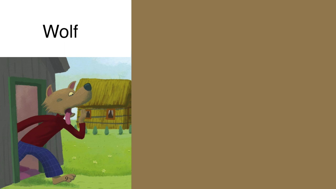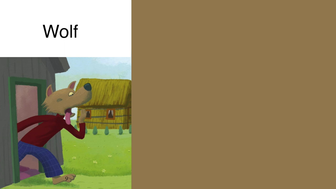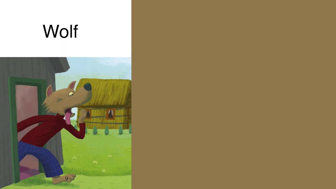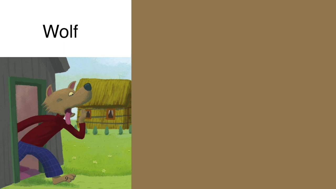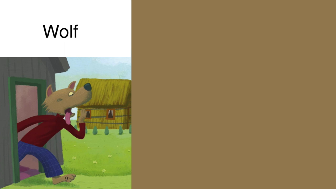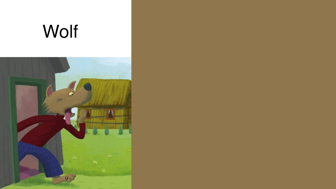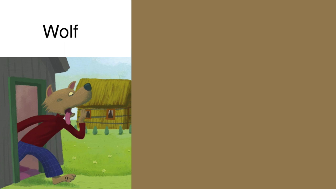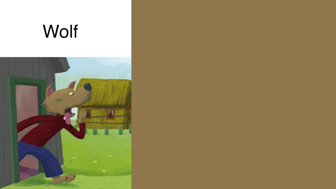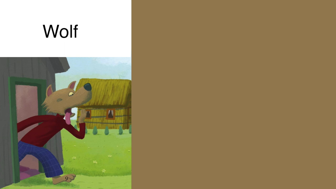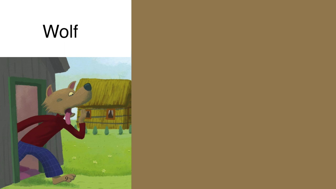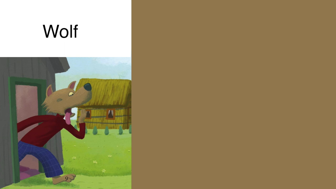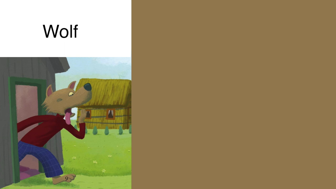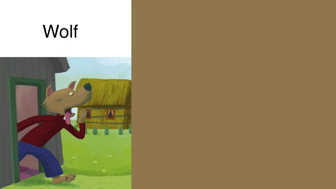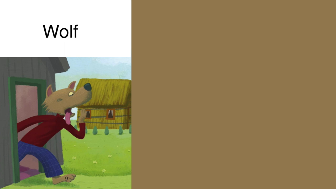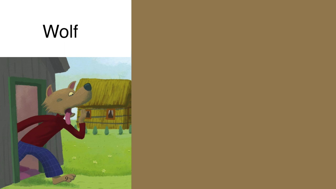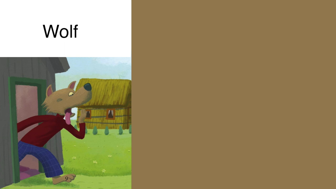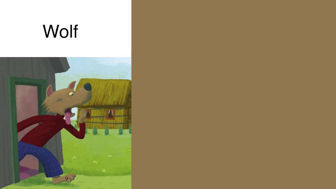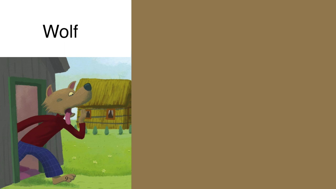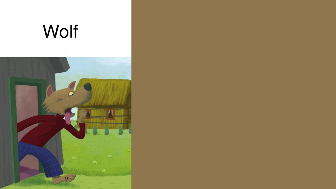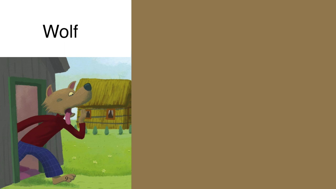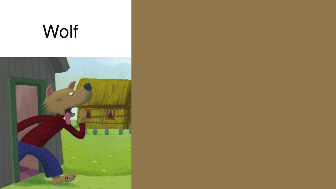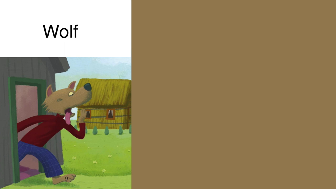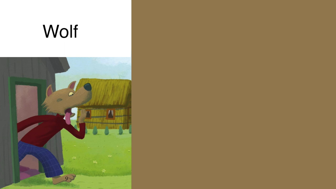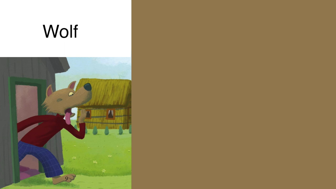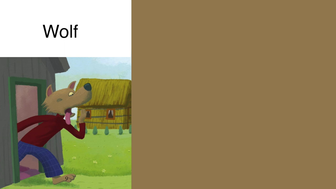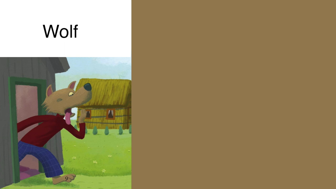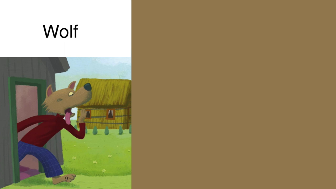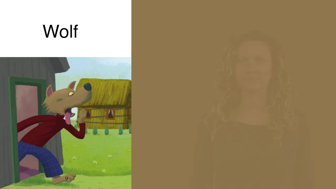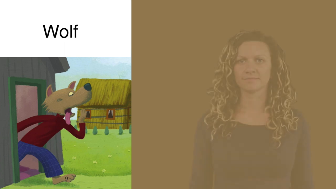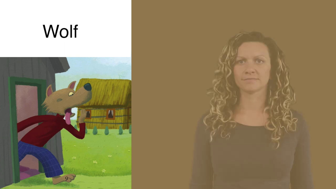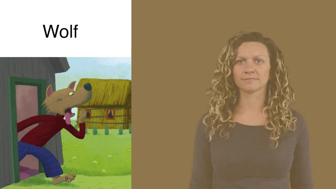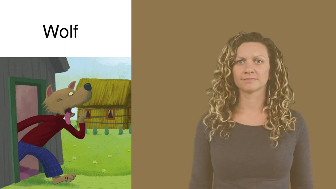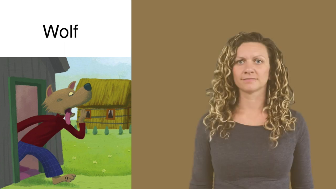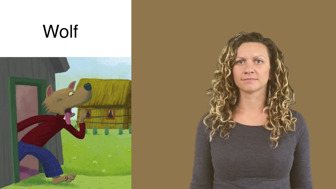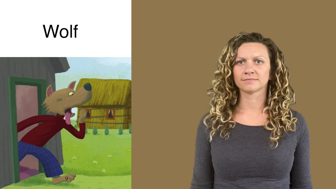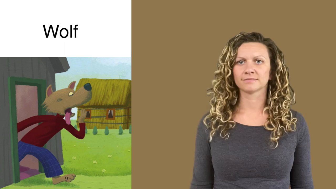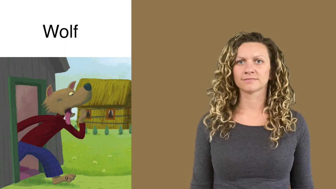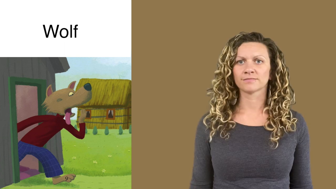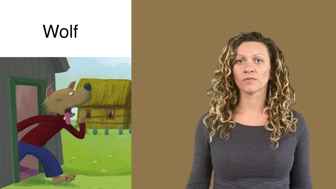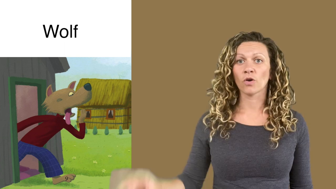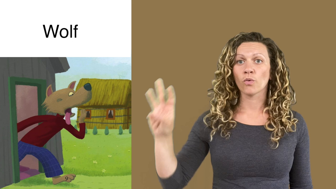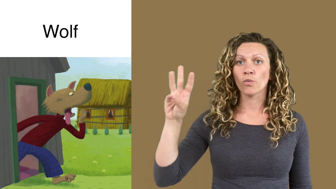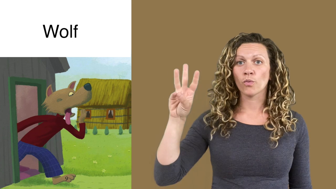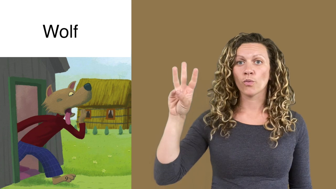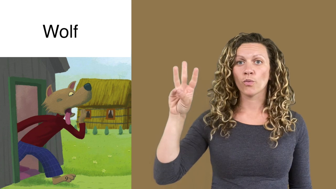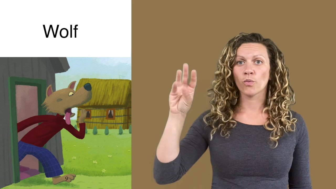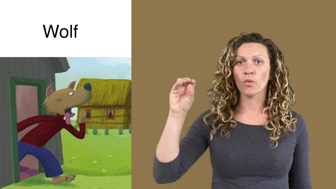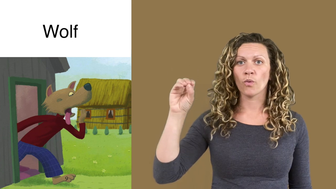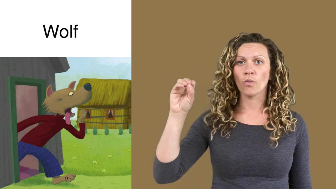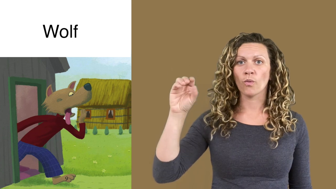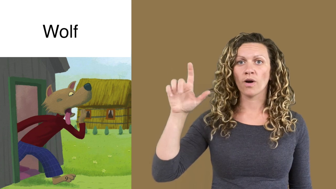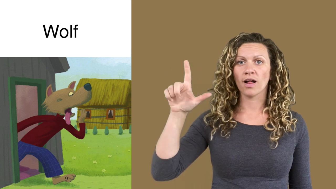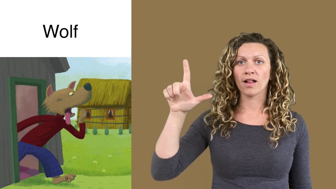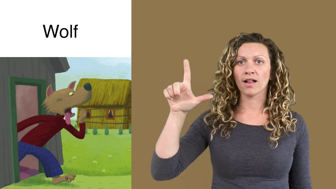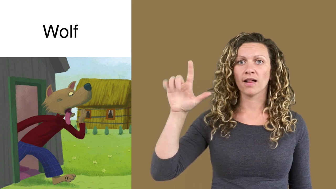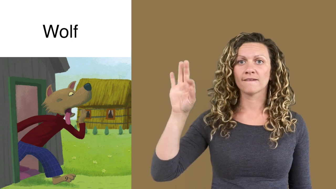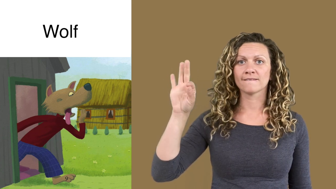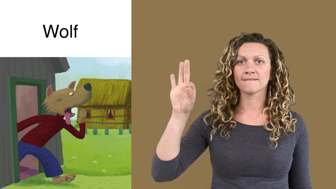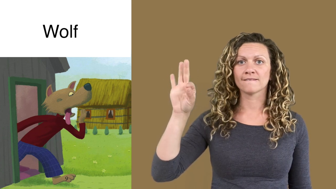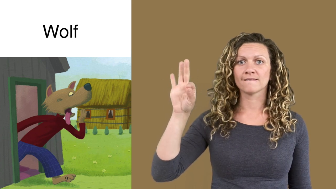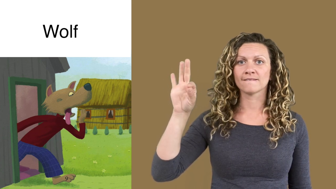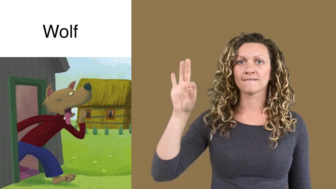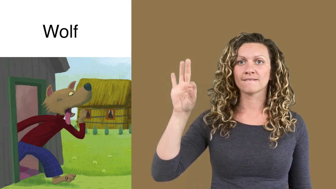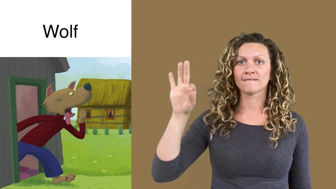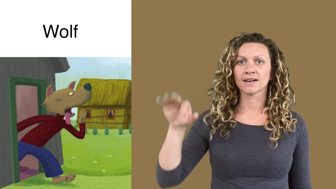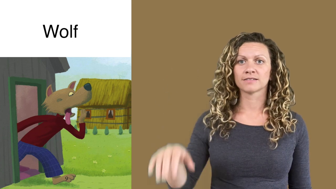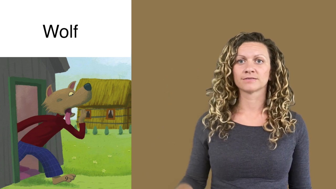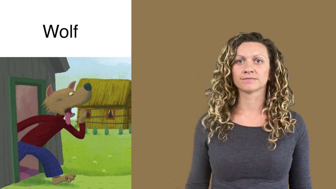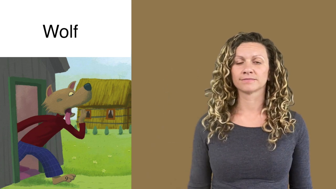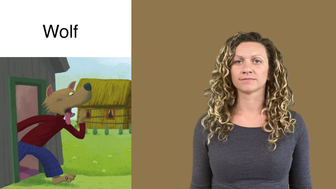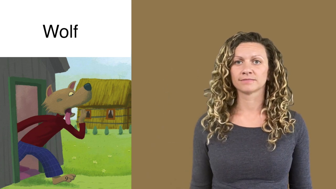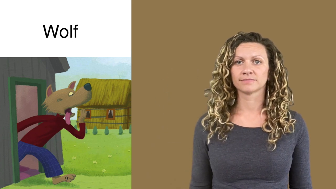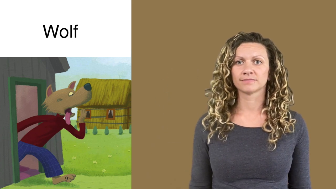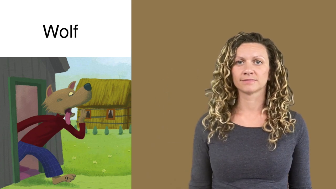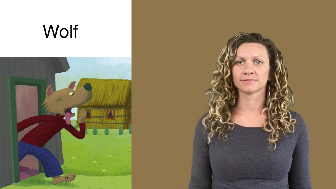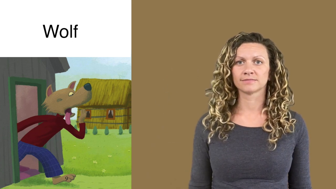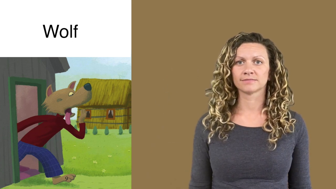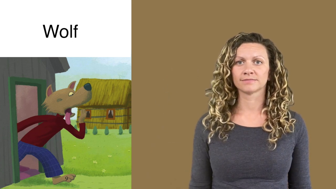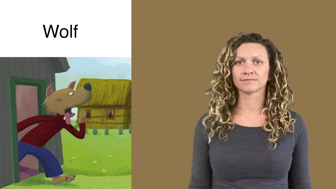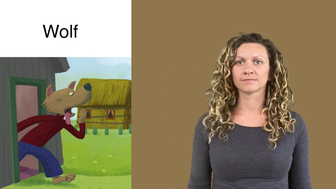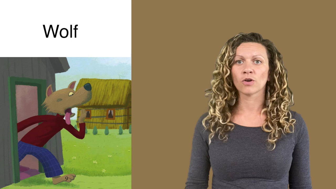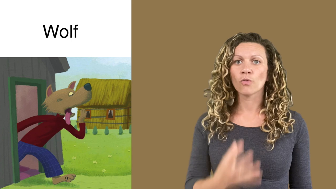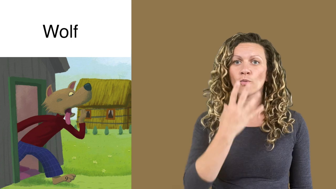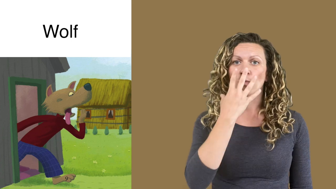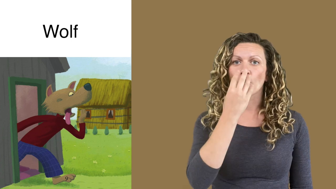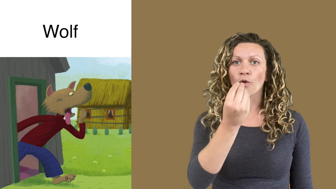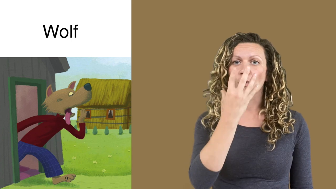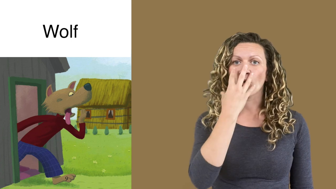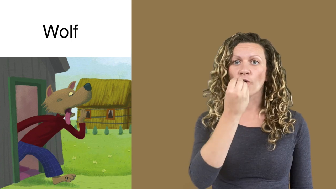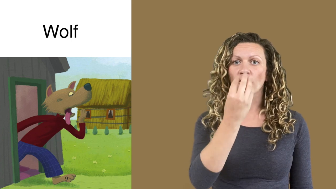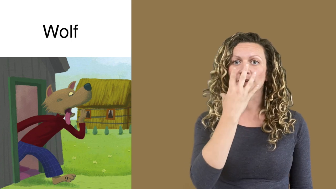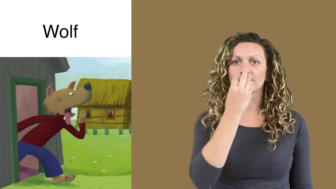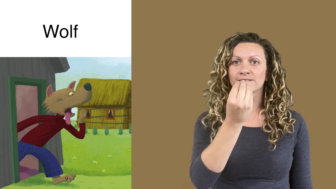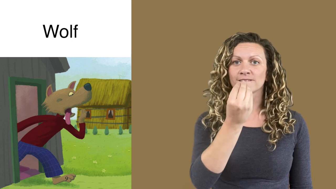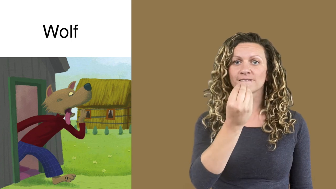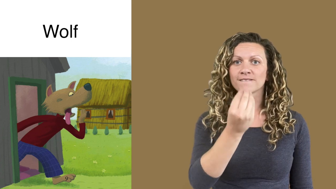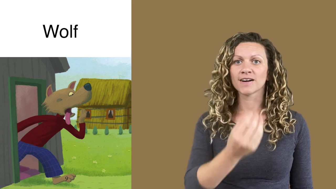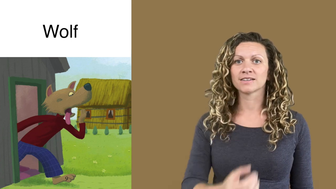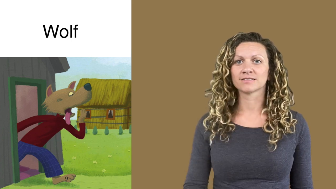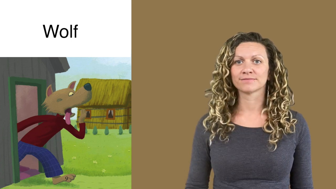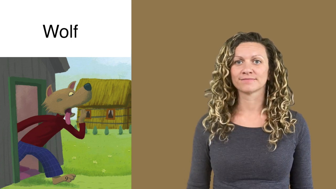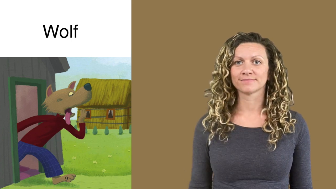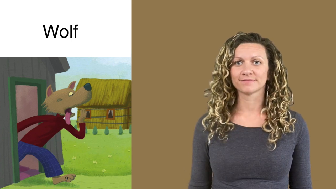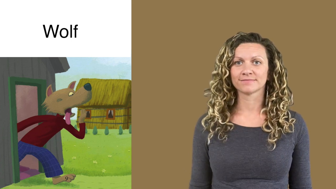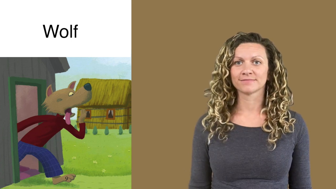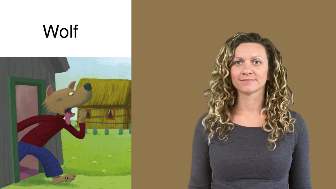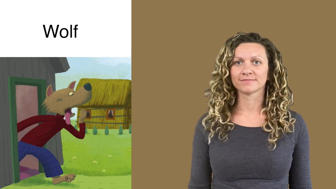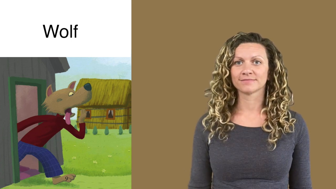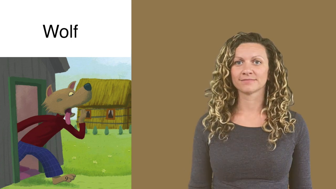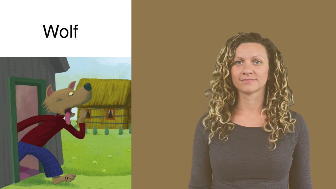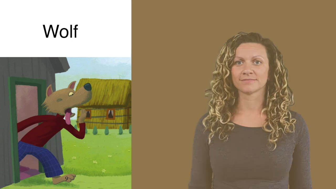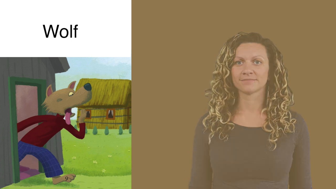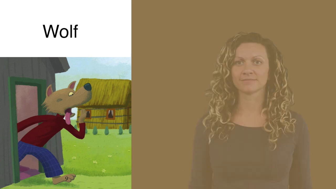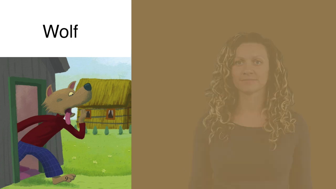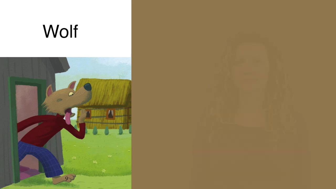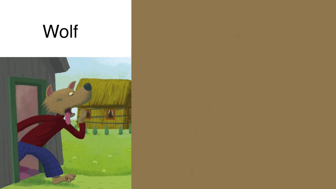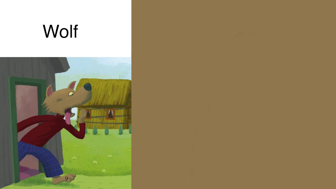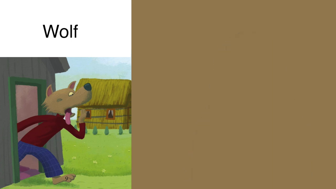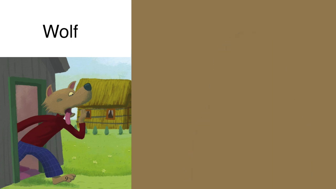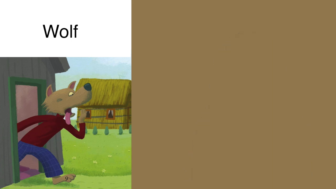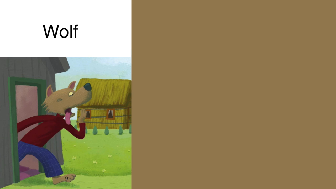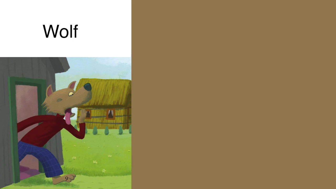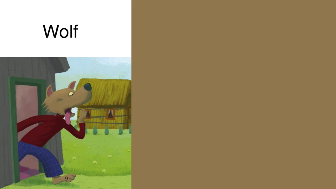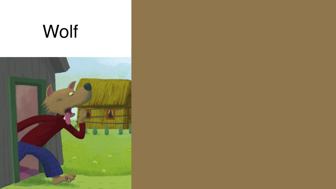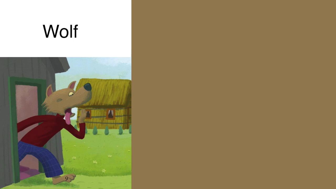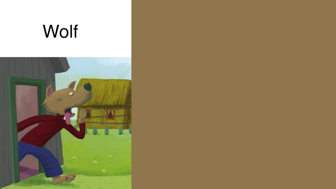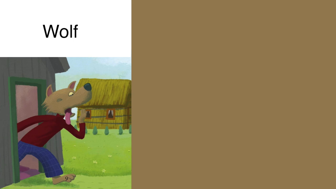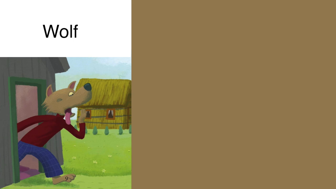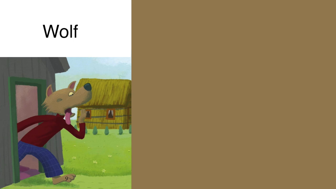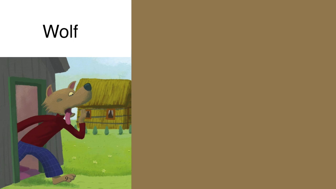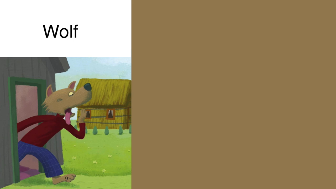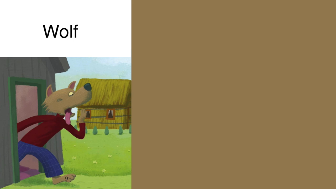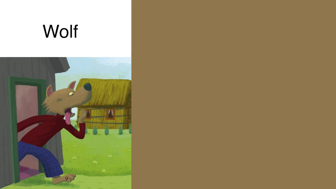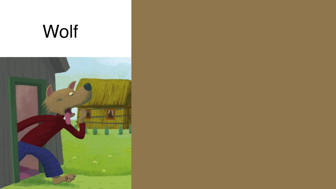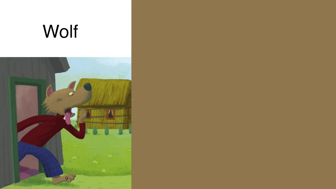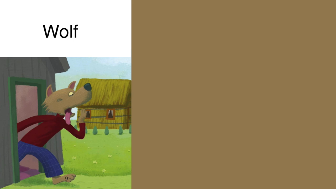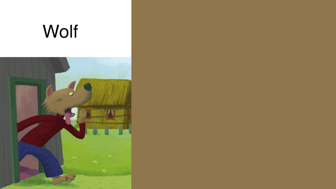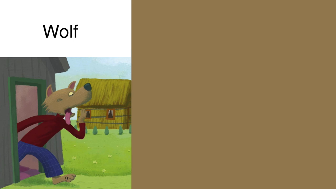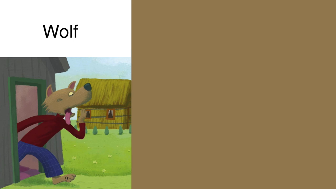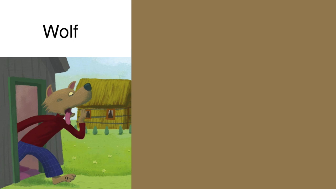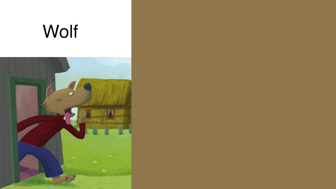Wolf